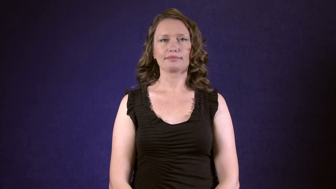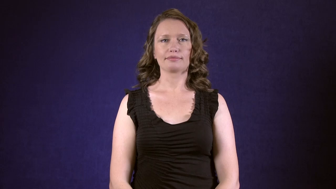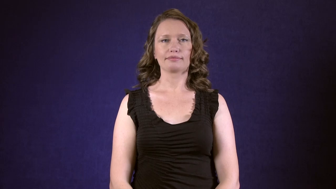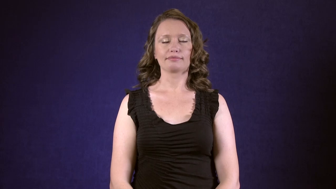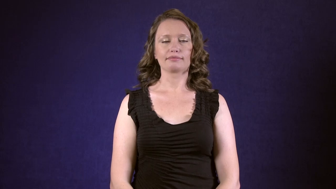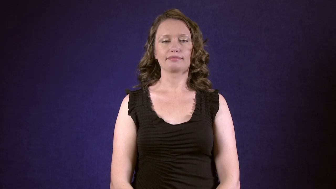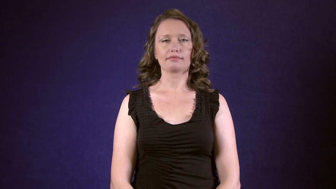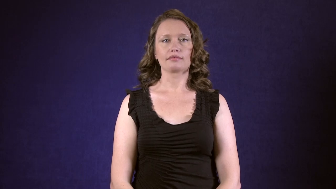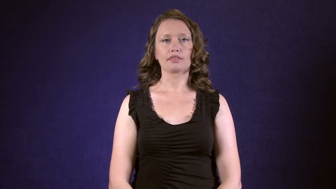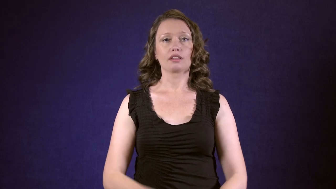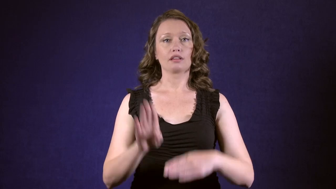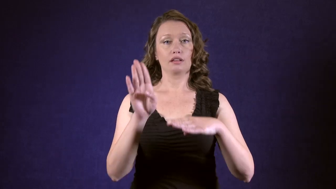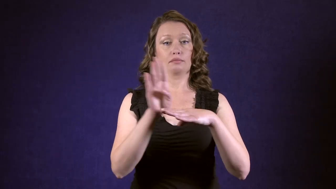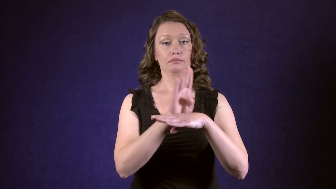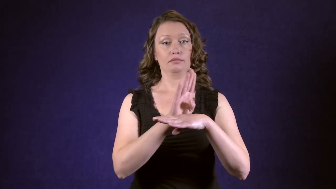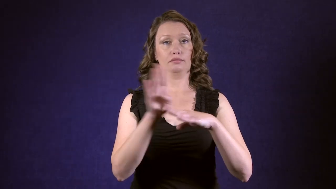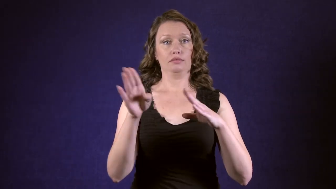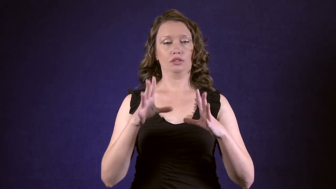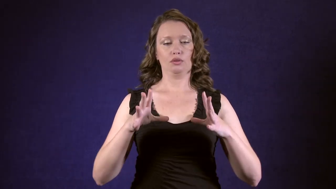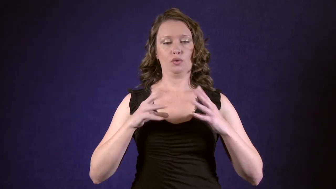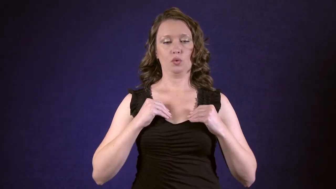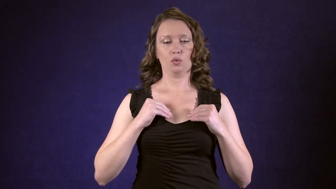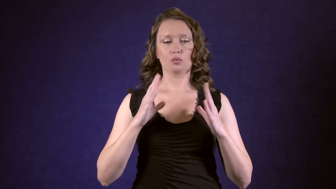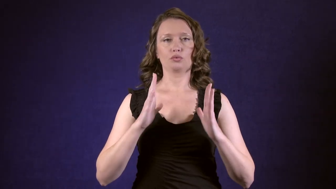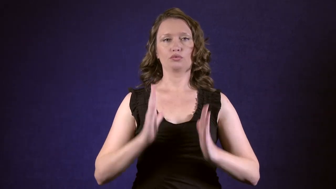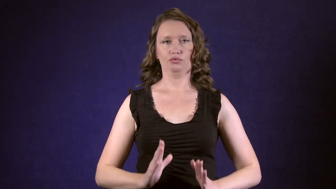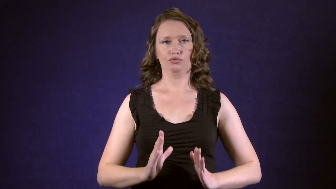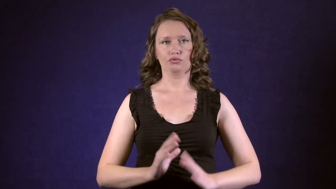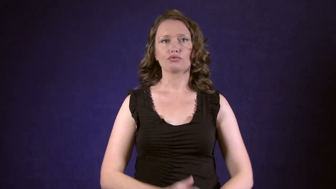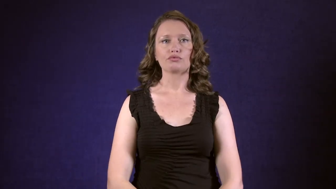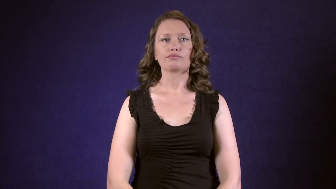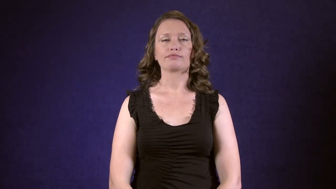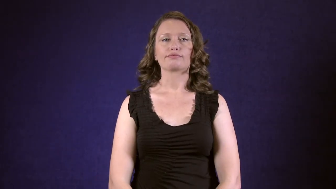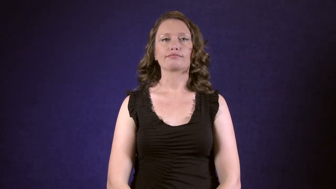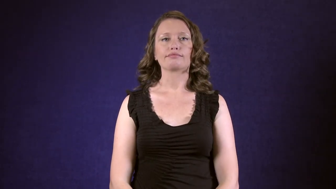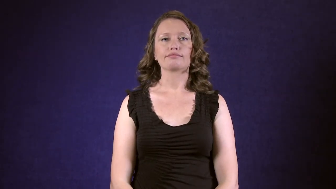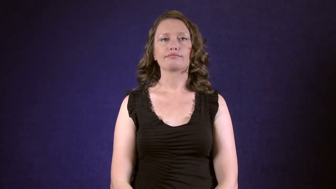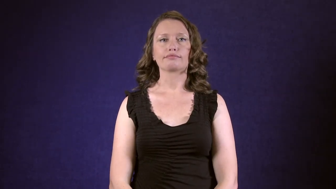Business Owner